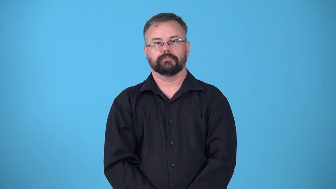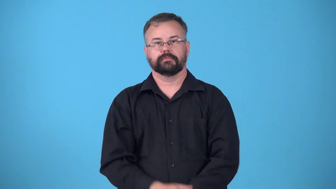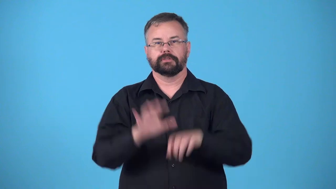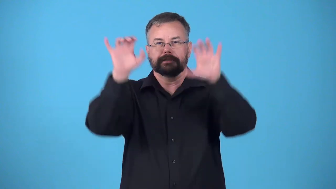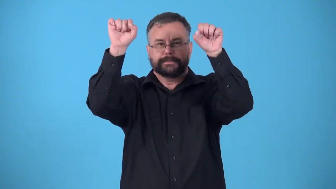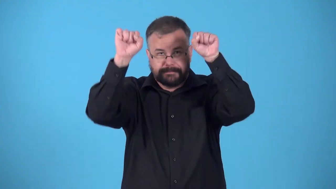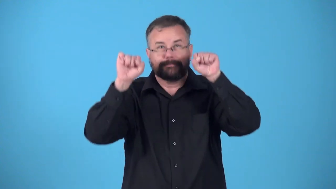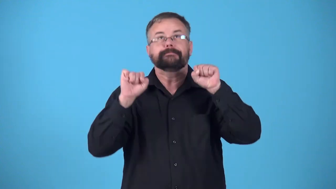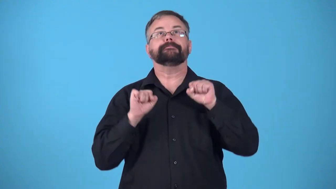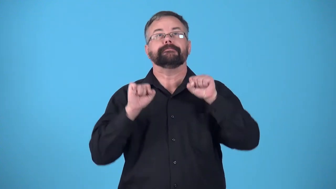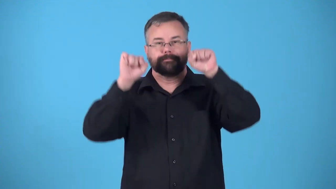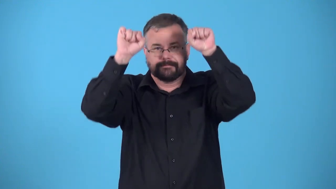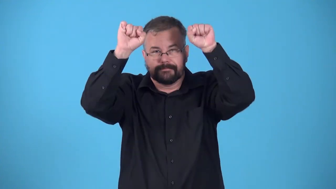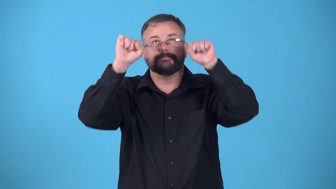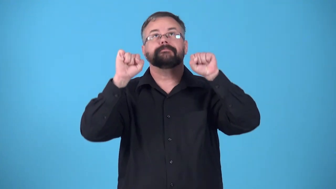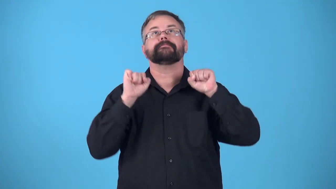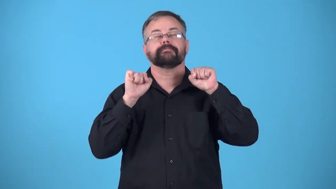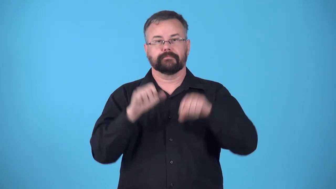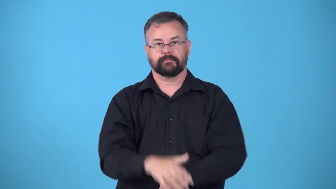chin up,pull up